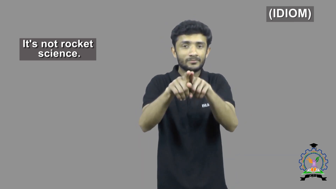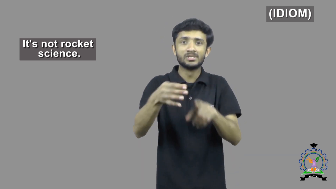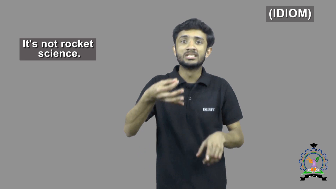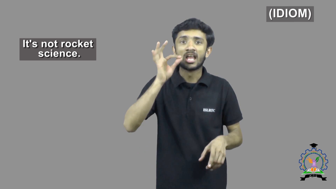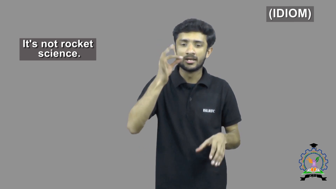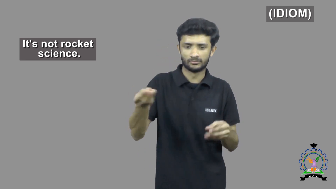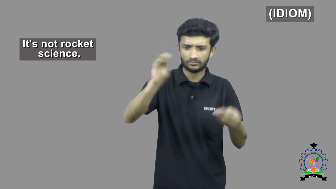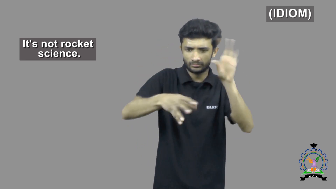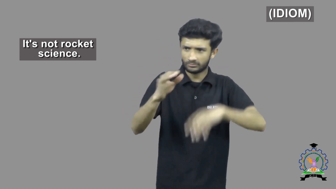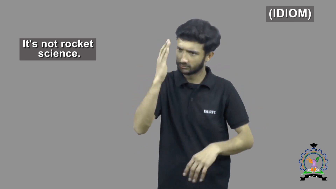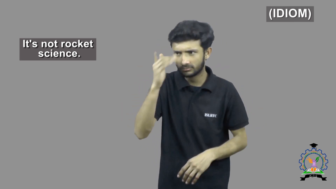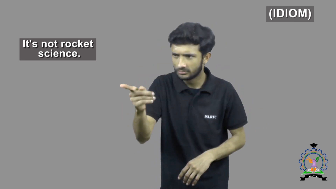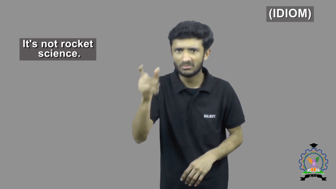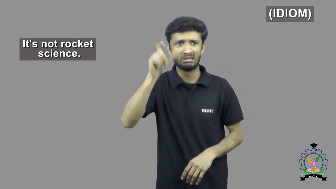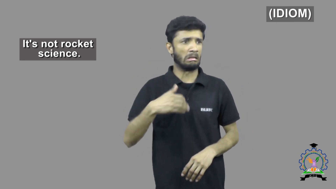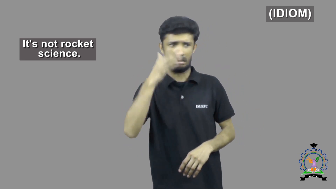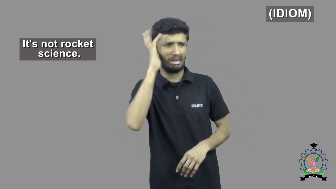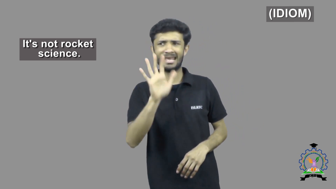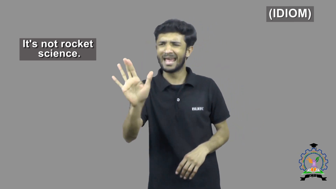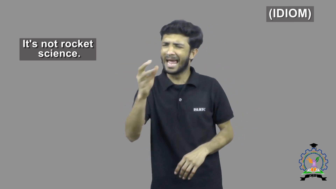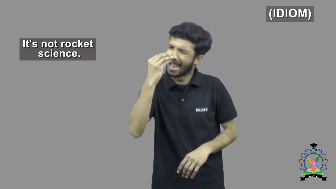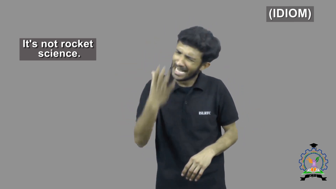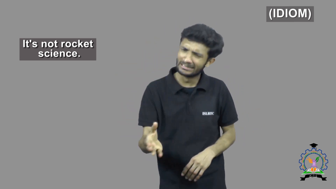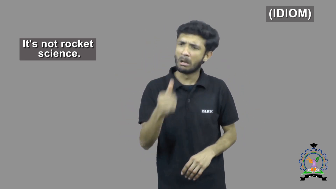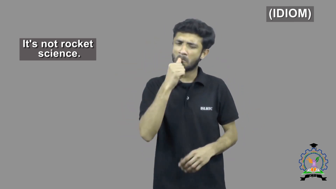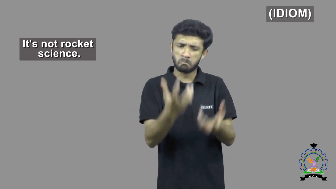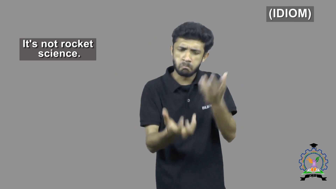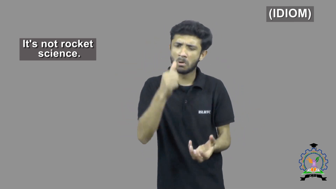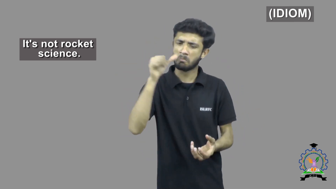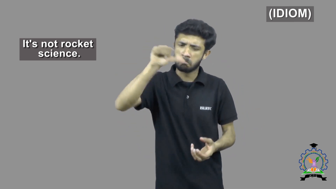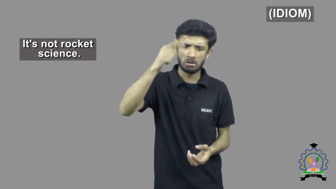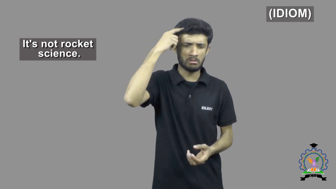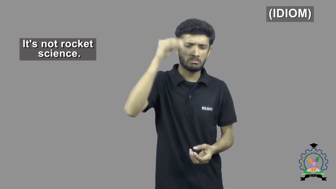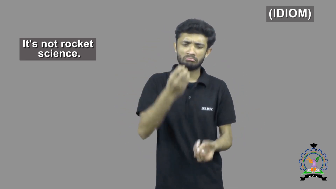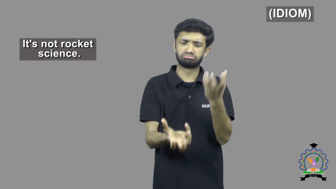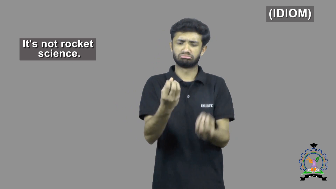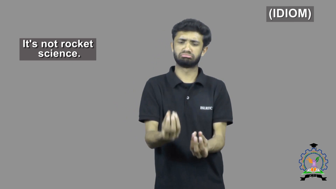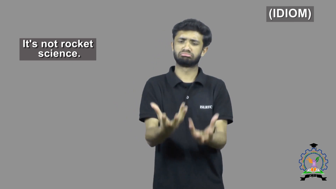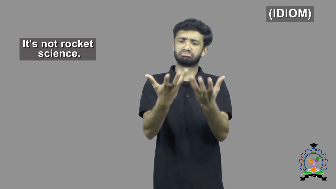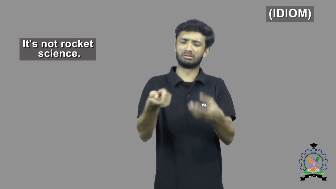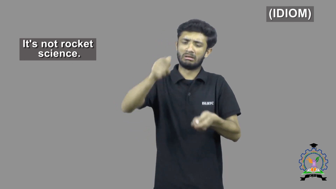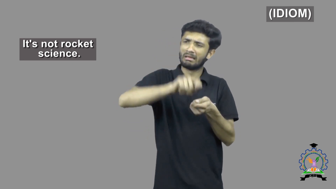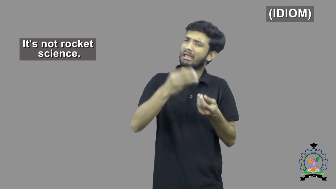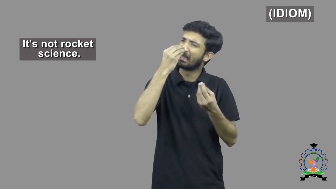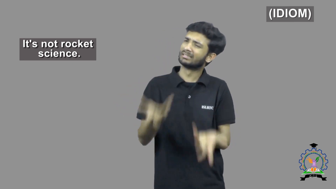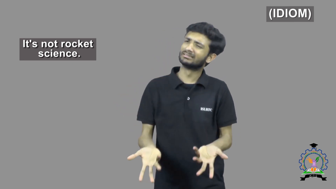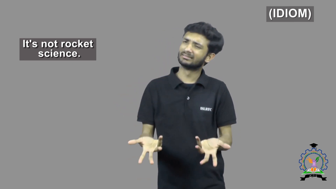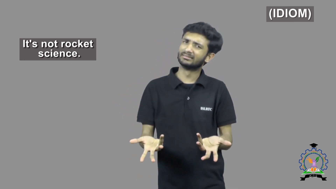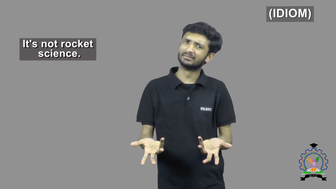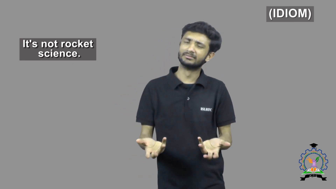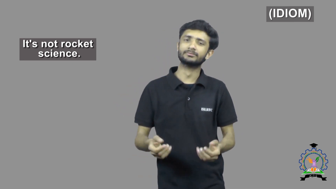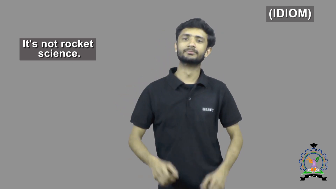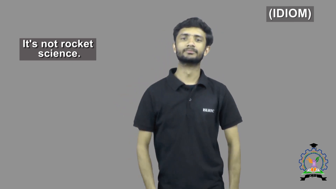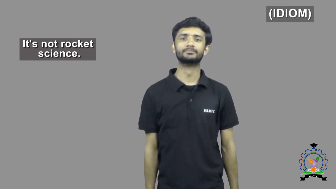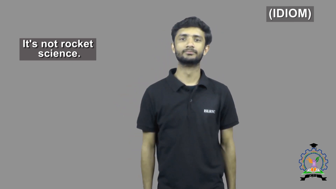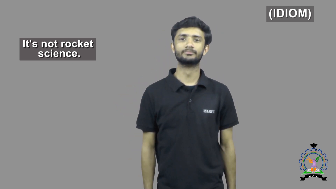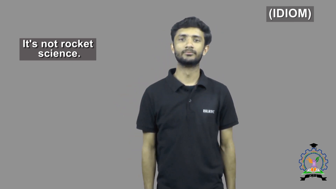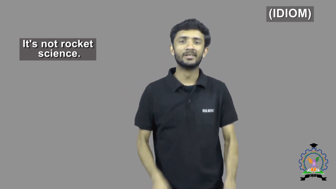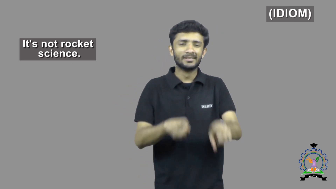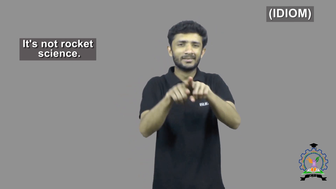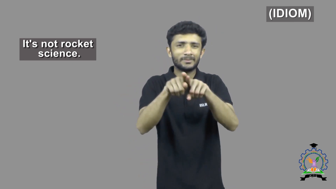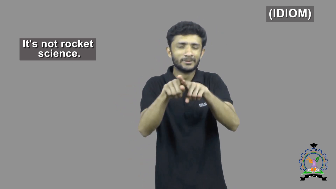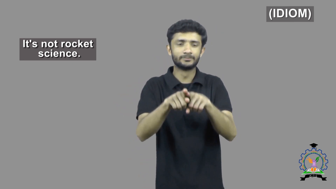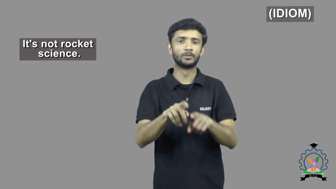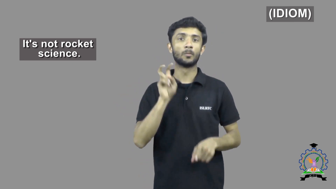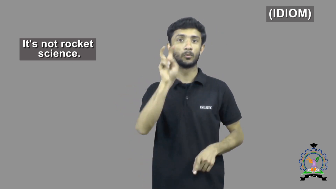It's not rocket science